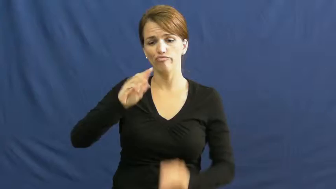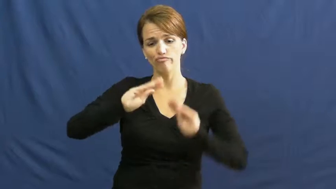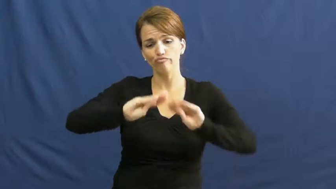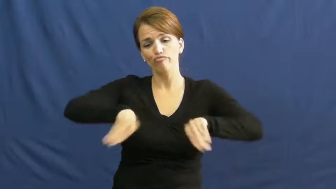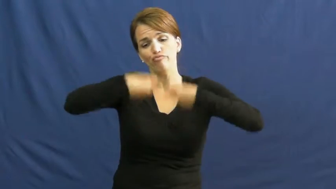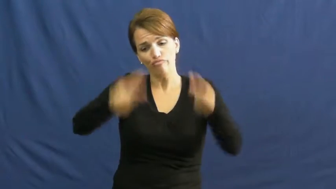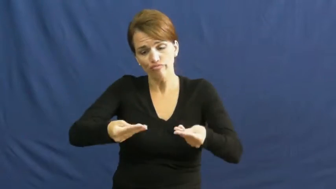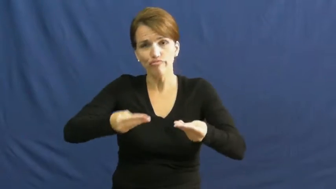back to front